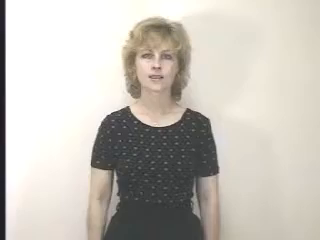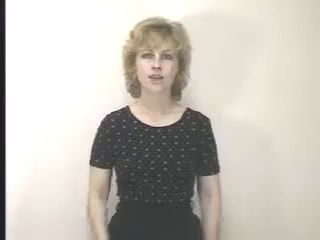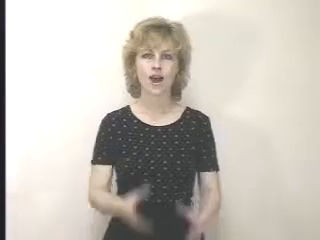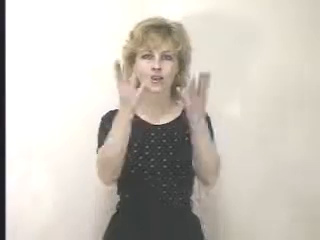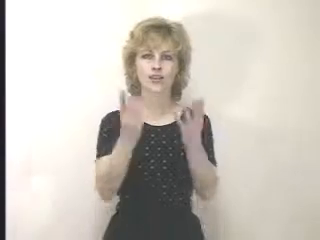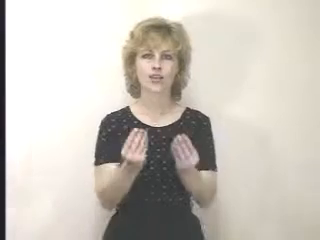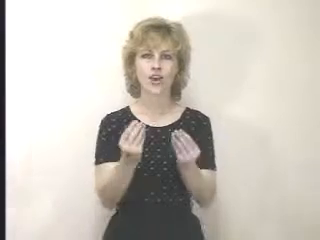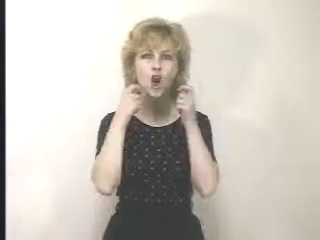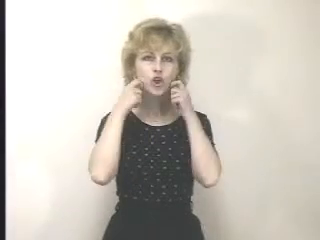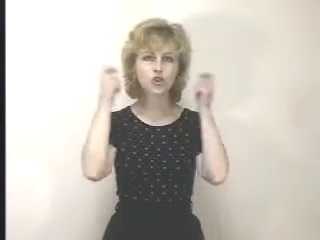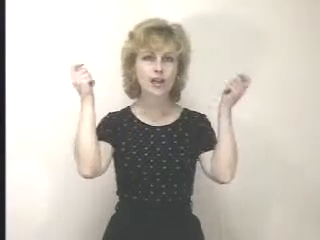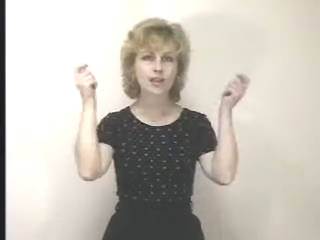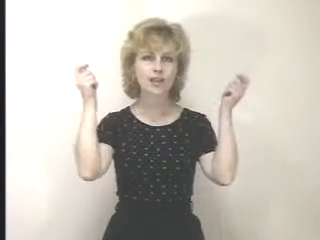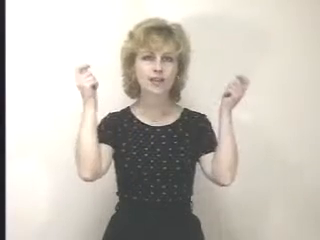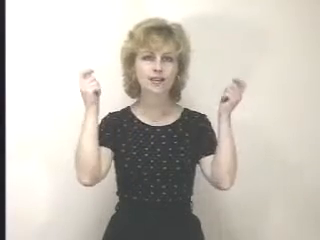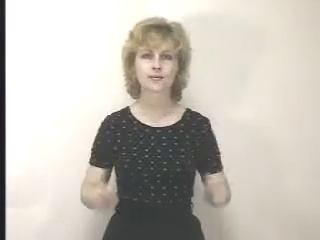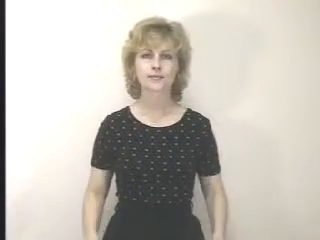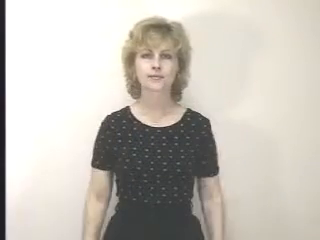birthday